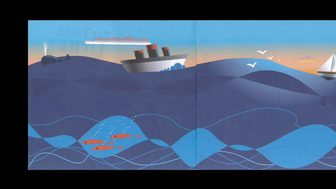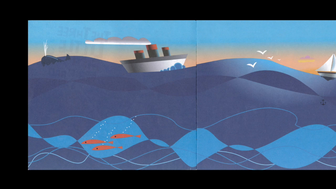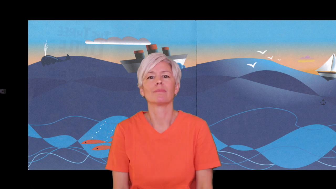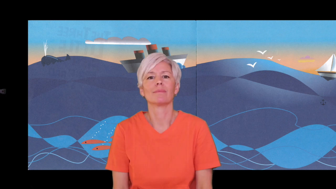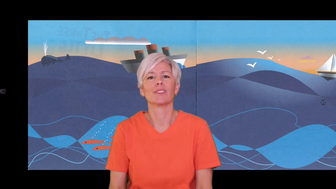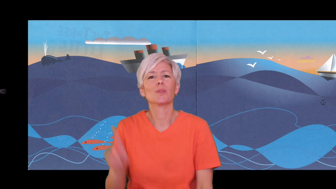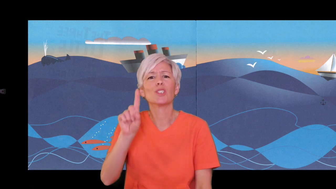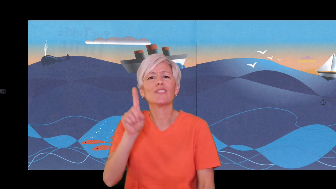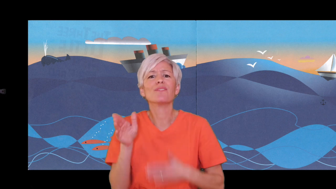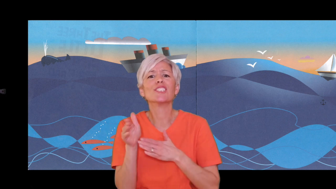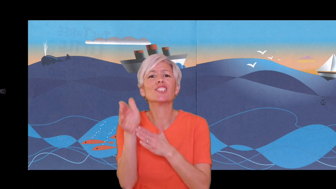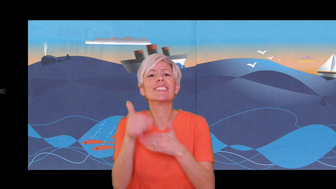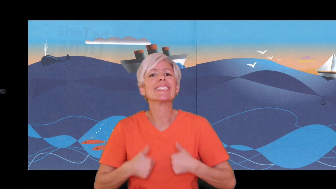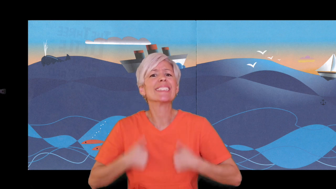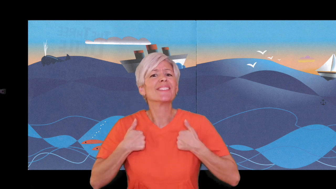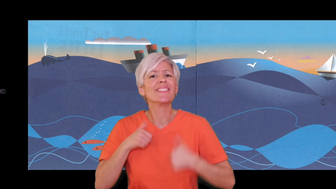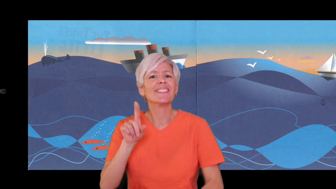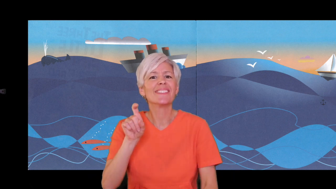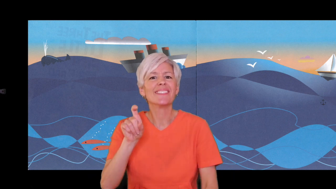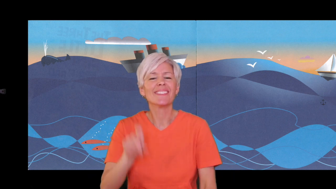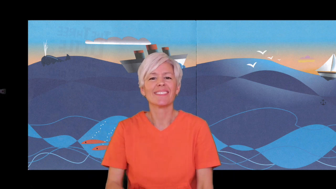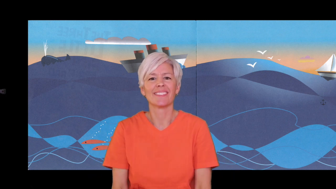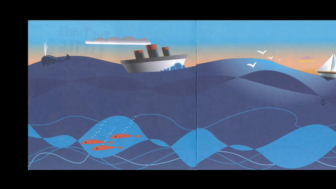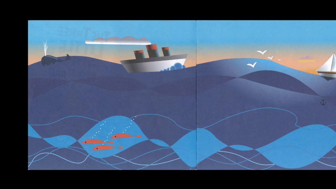question